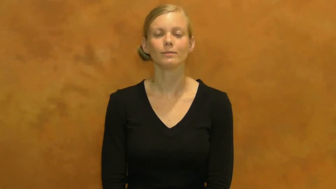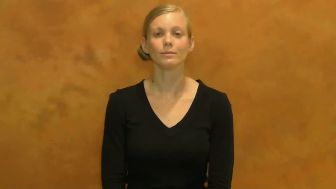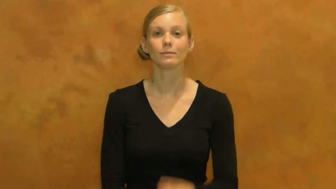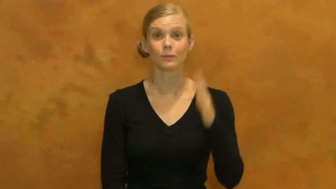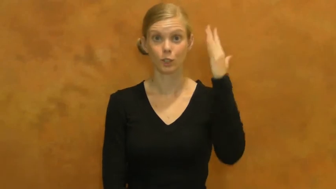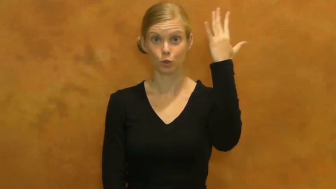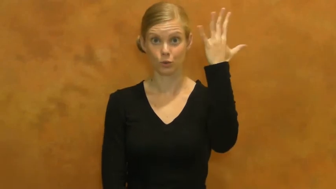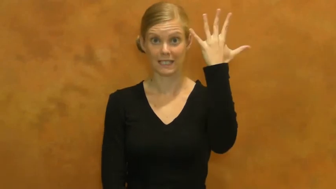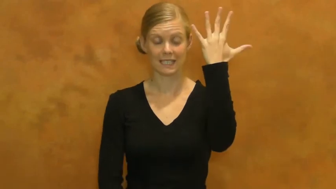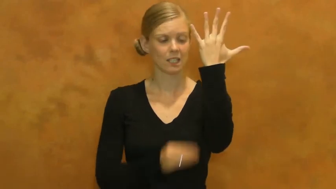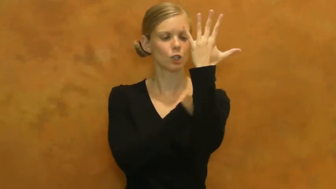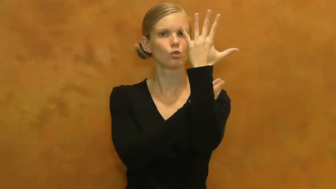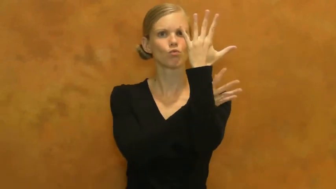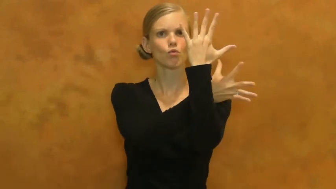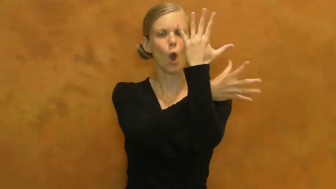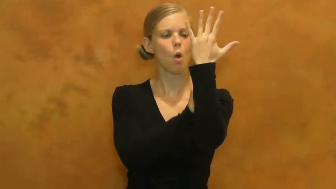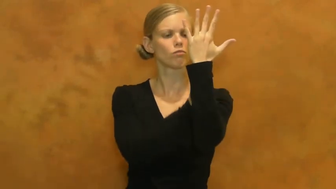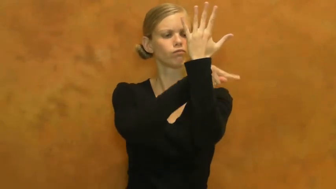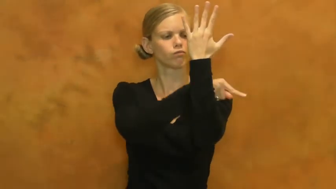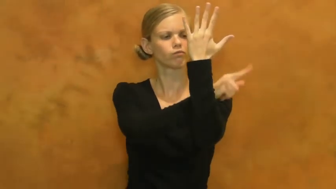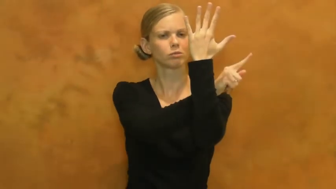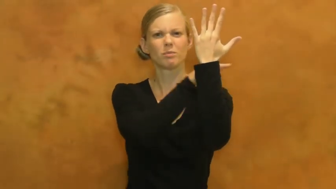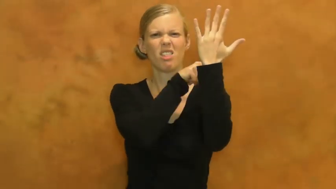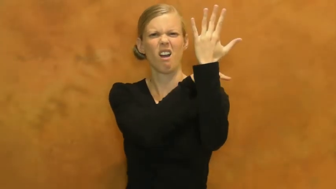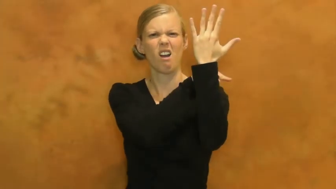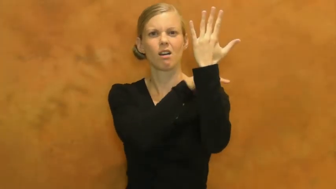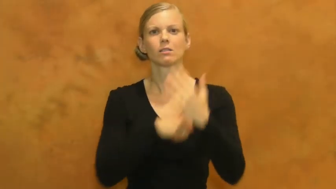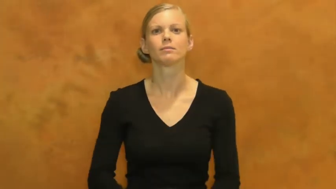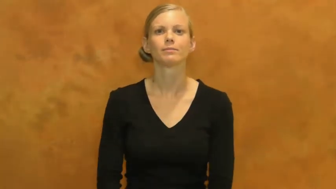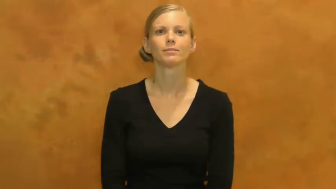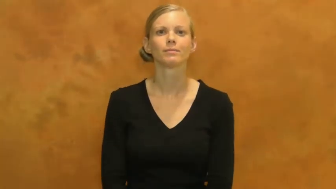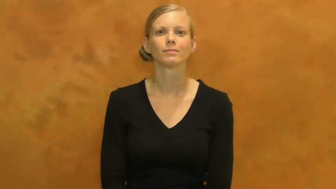branch